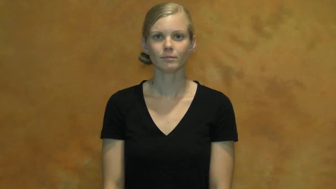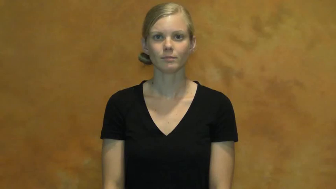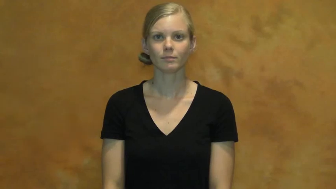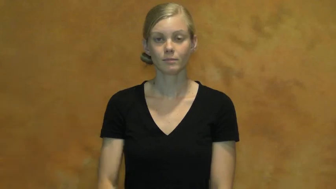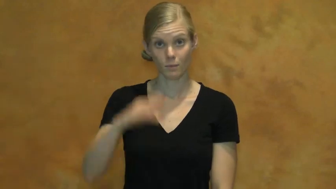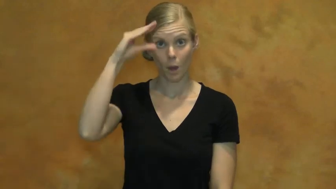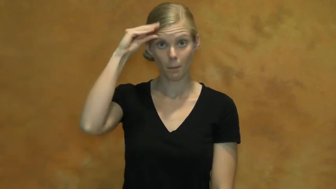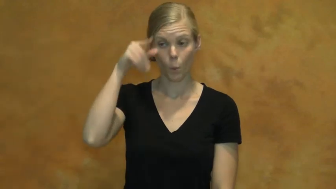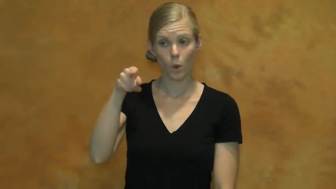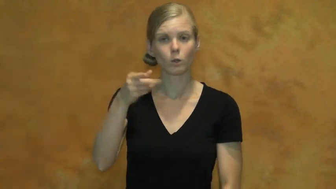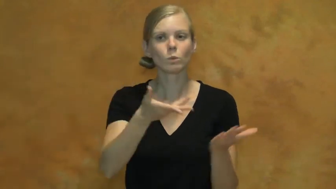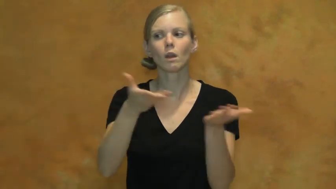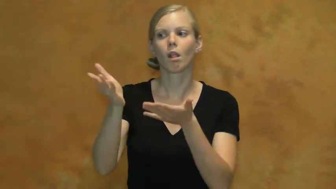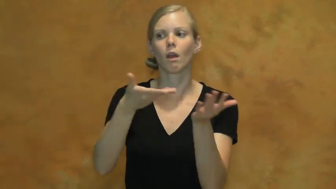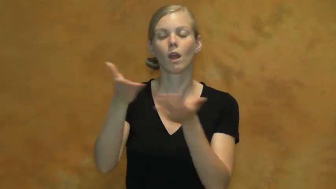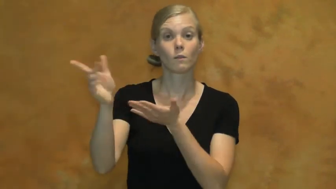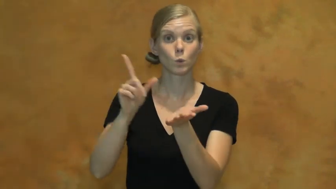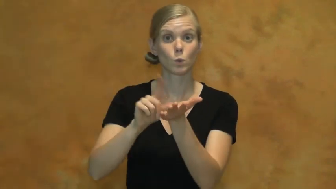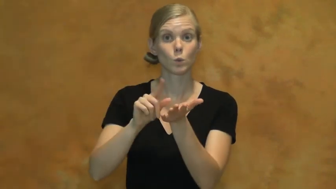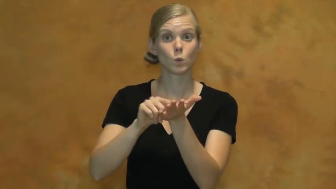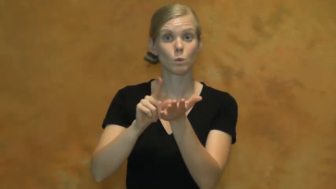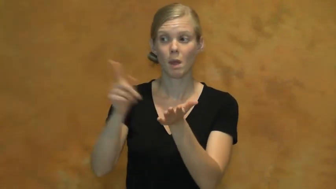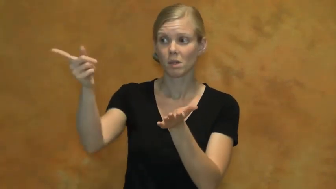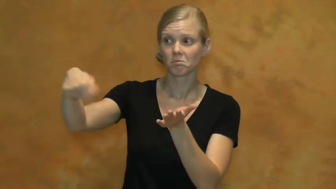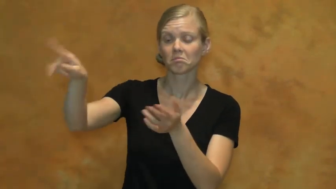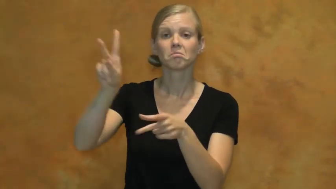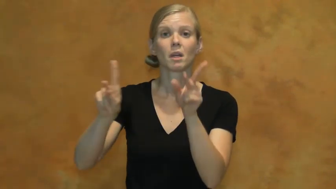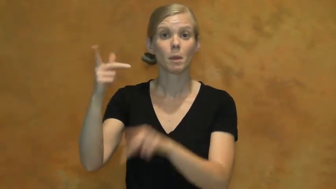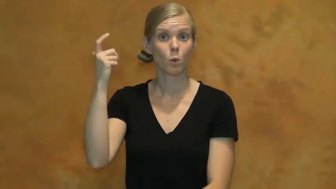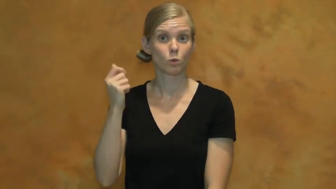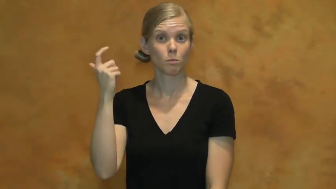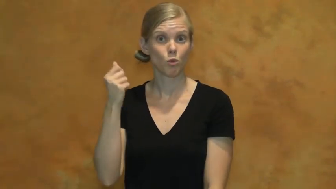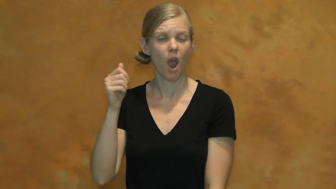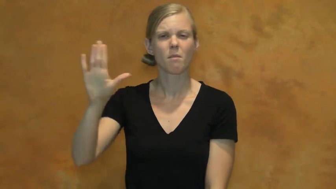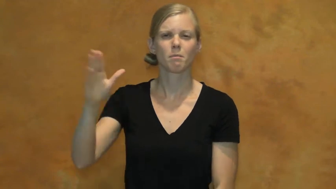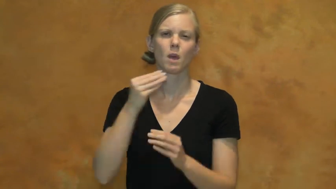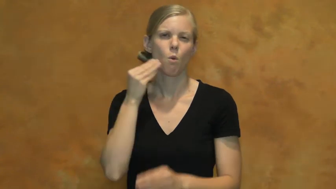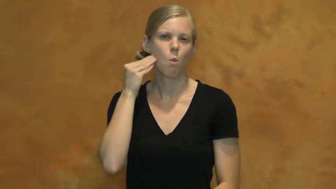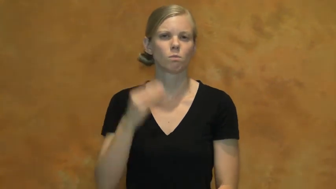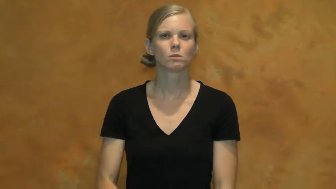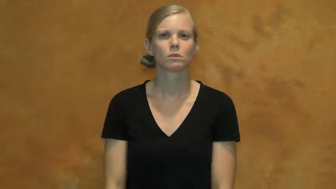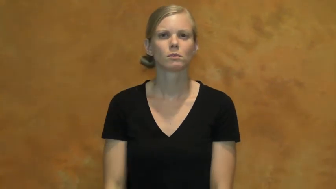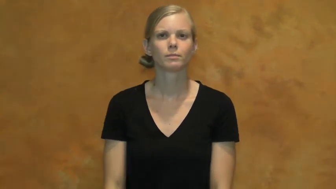paper boy